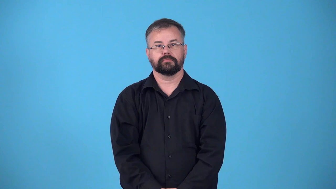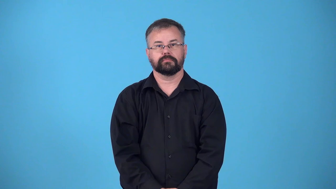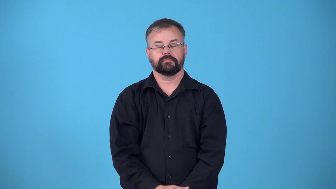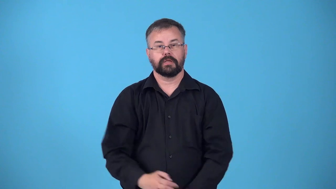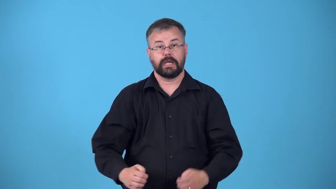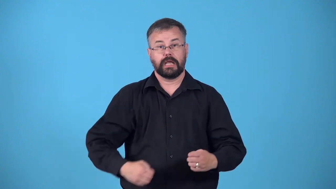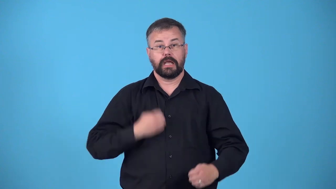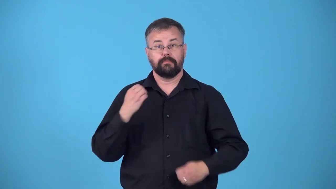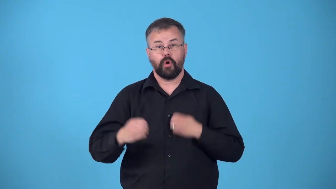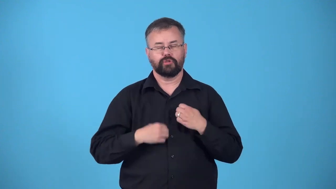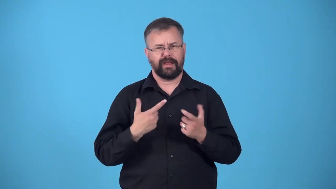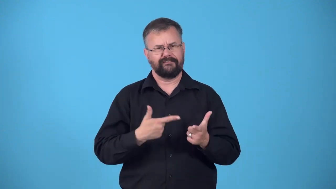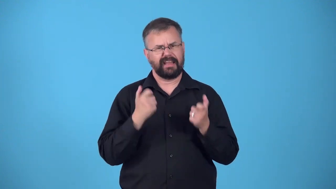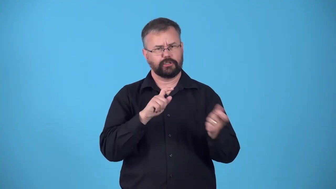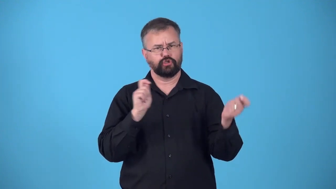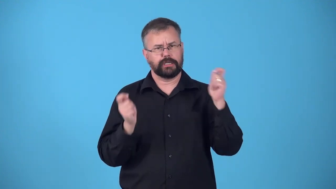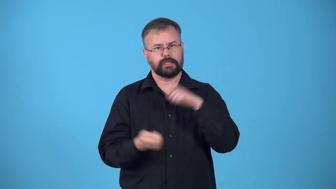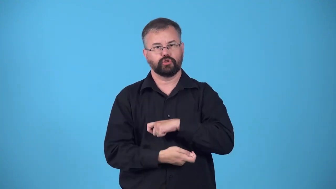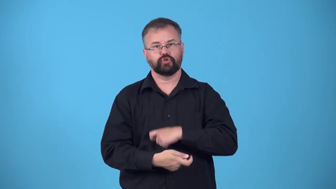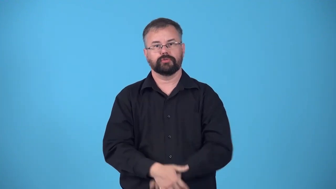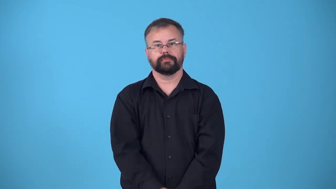fly into